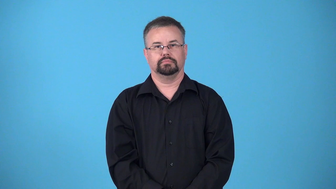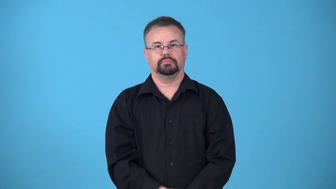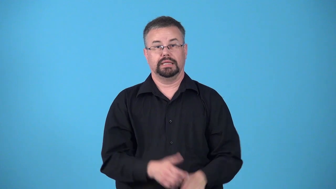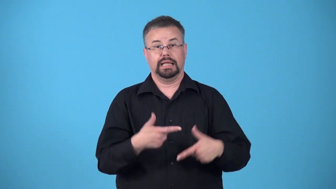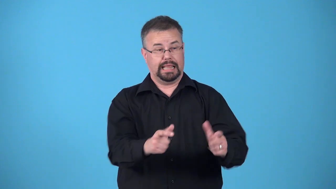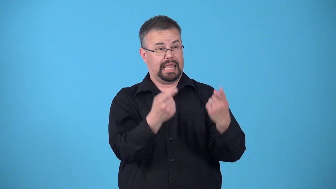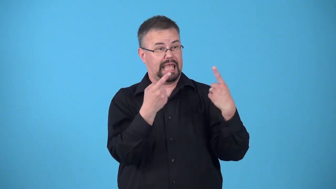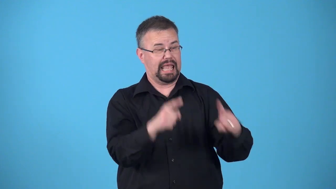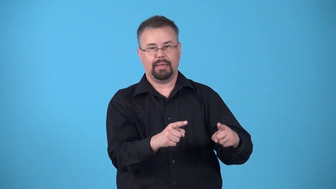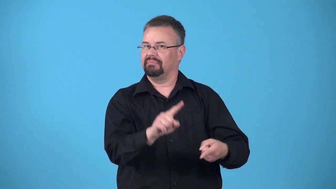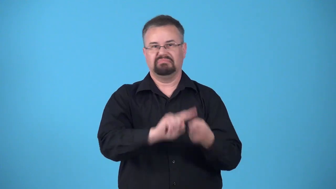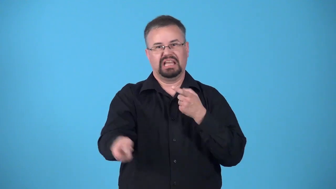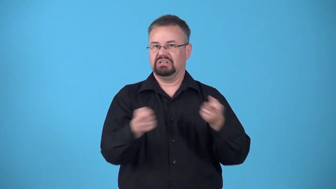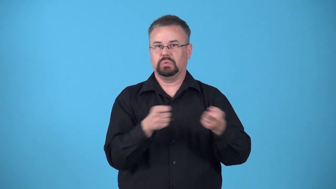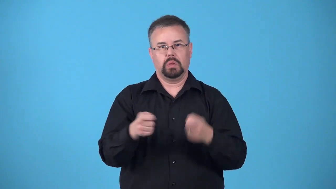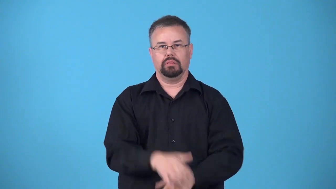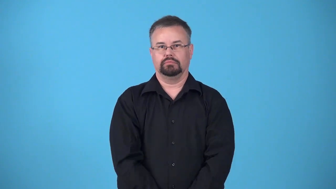let the chips fall where they may